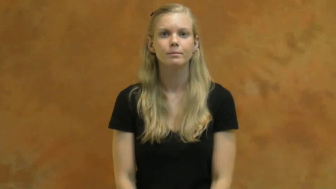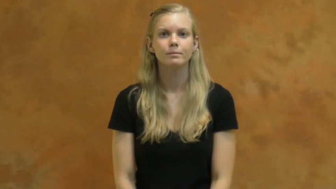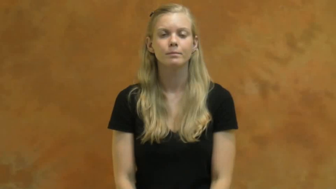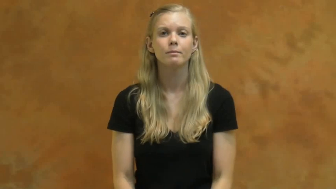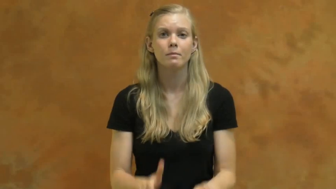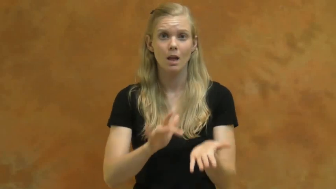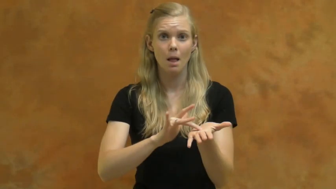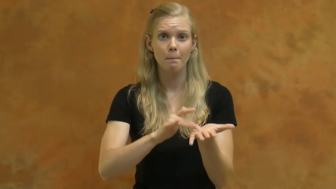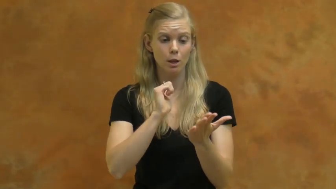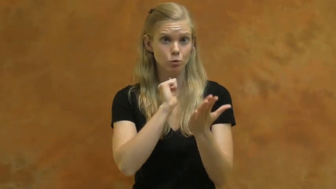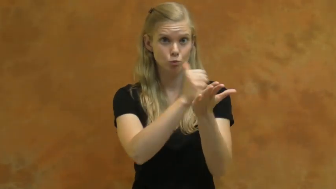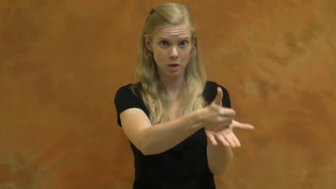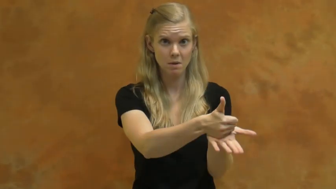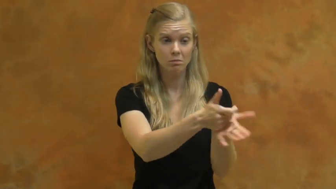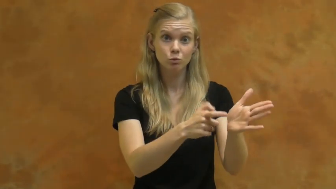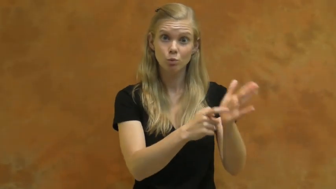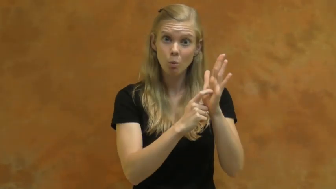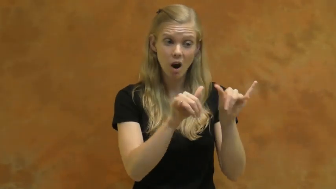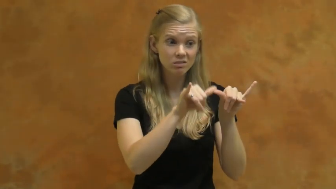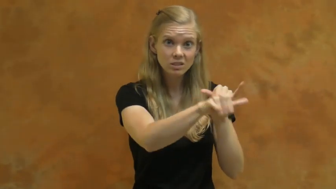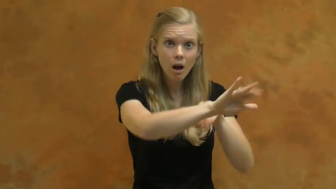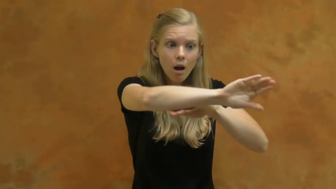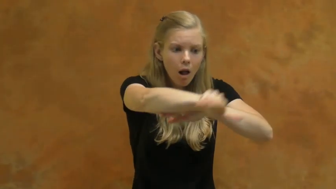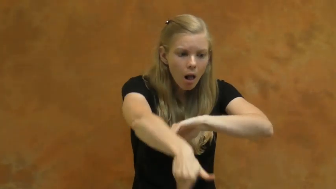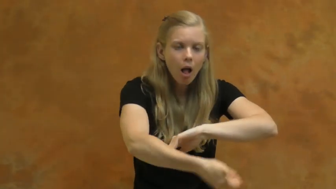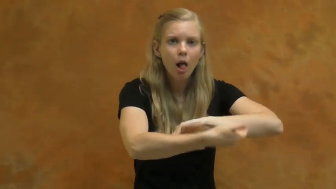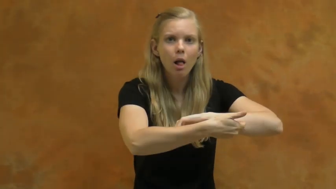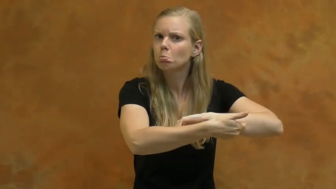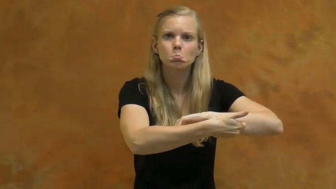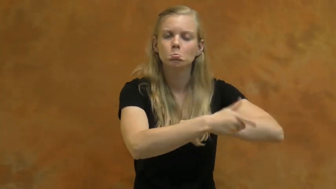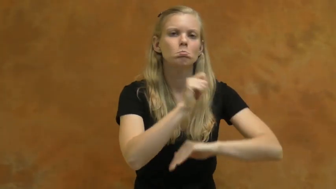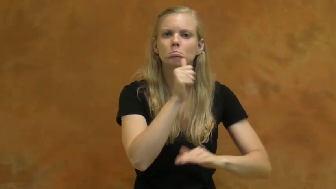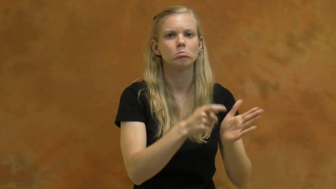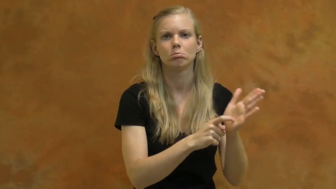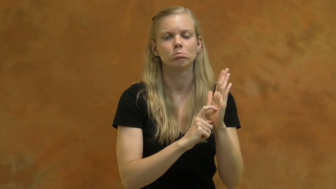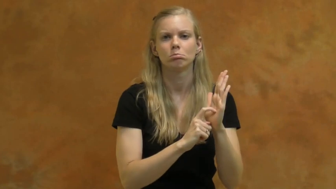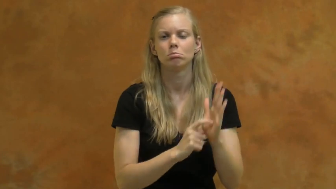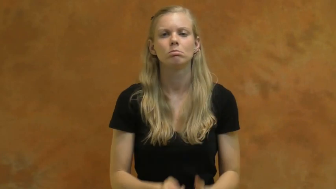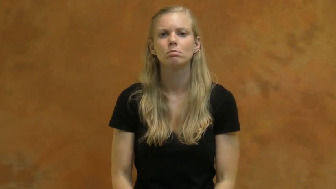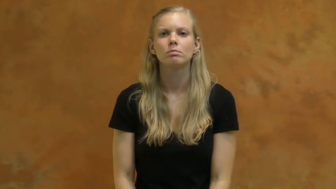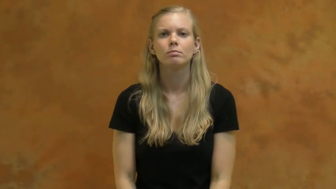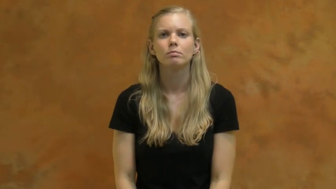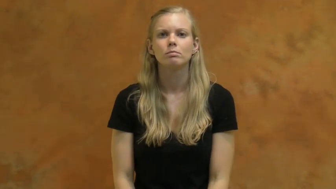outpatient care